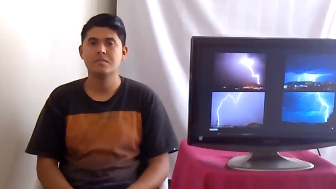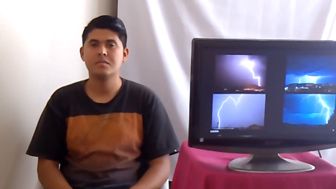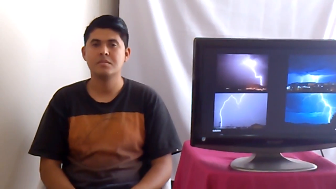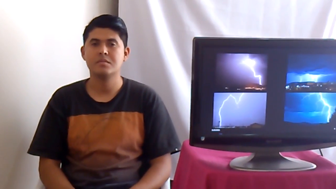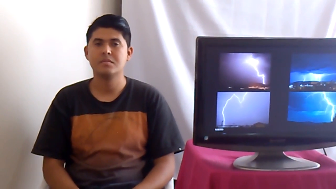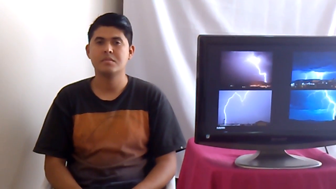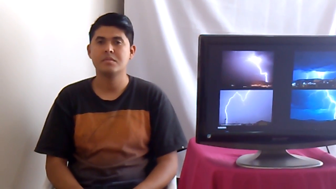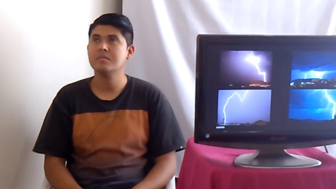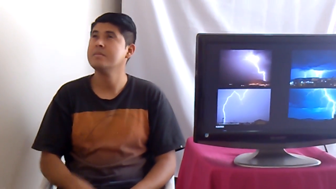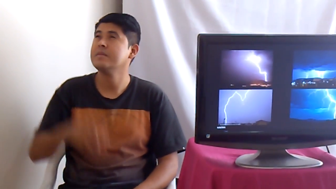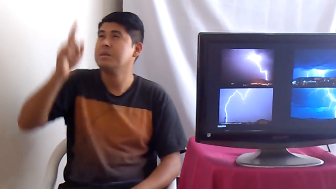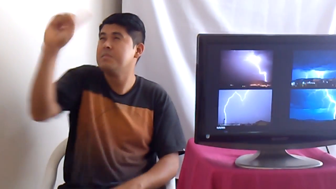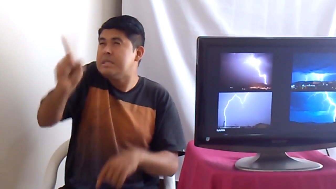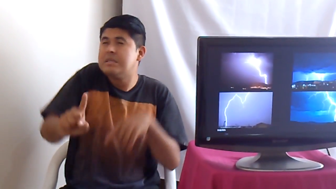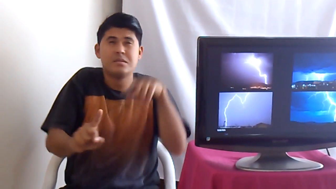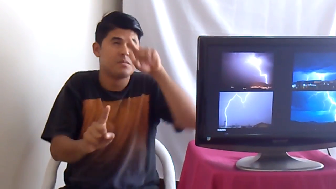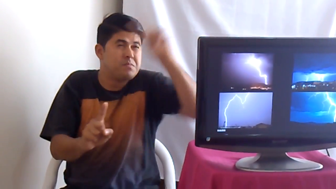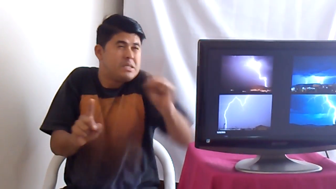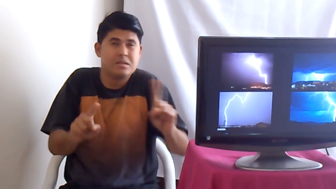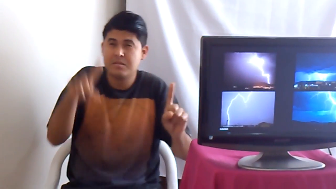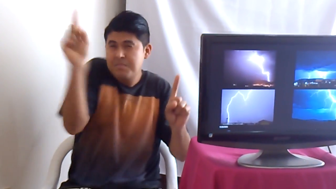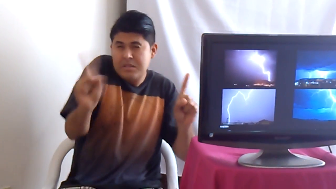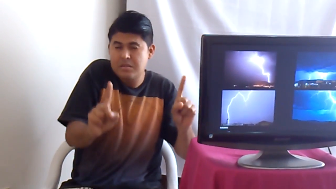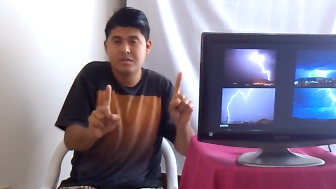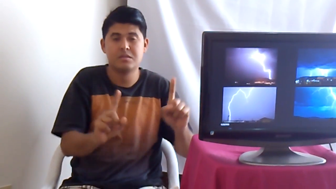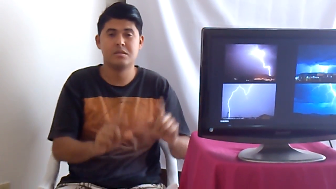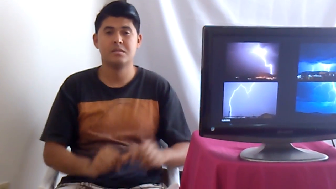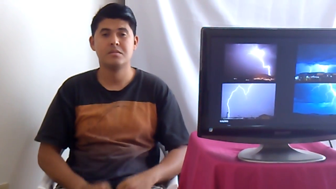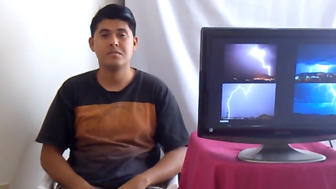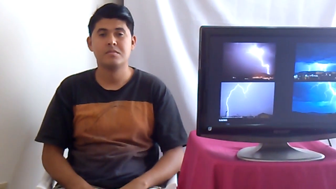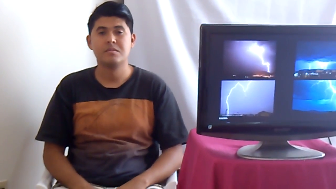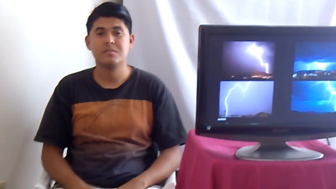lightning